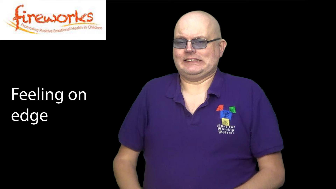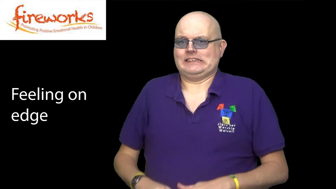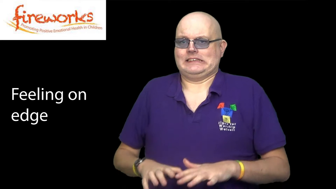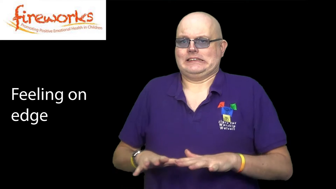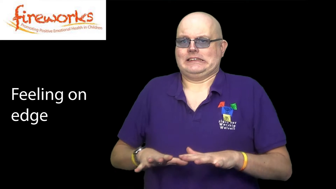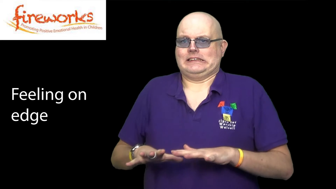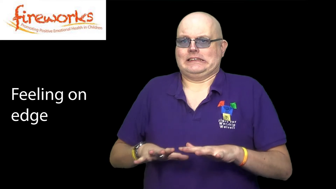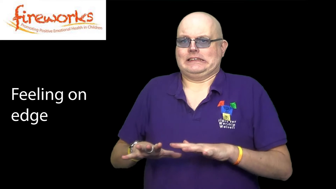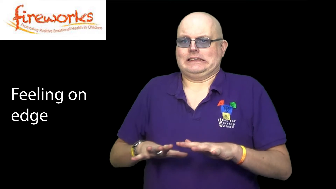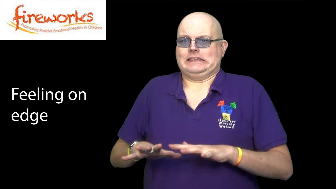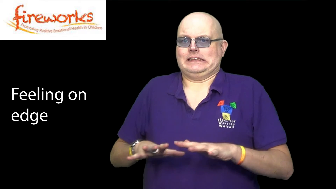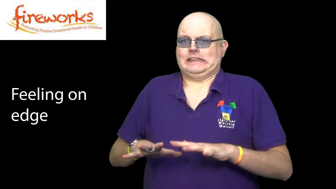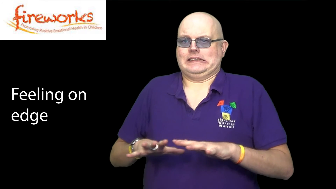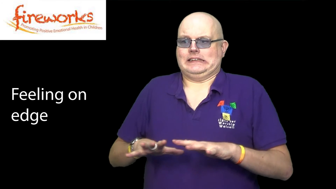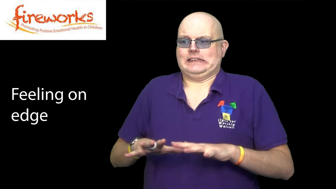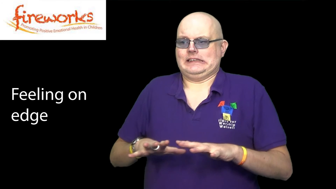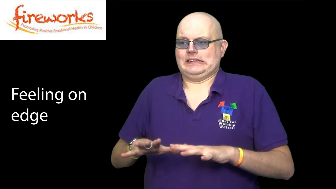Feeling on edge